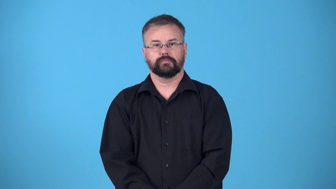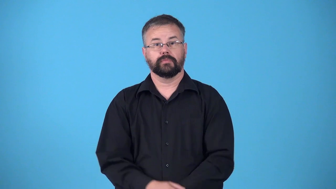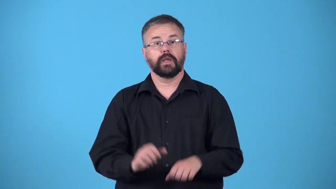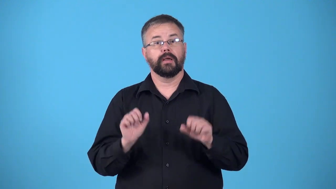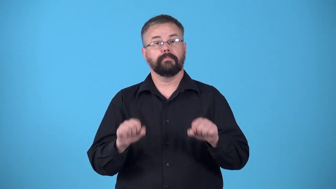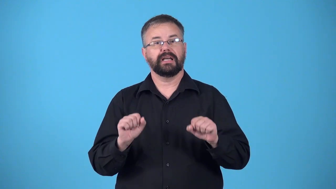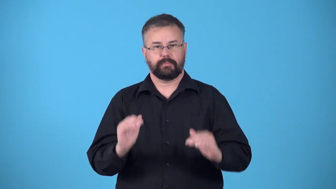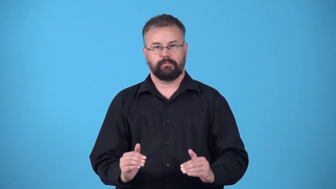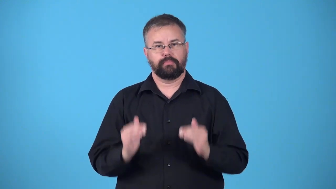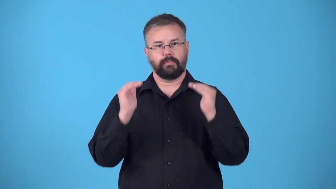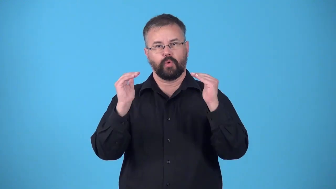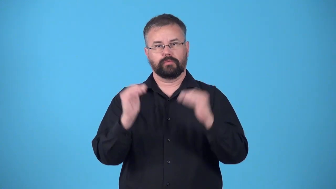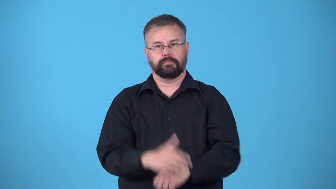come up for